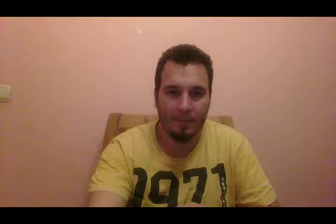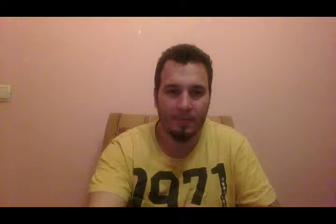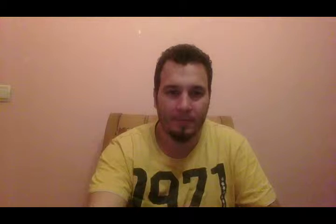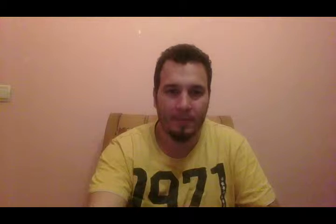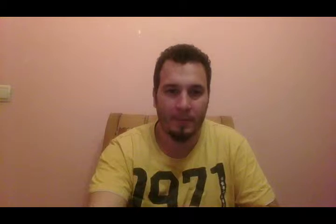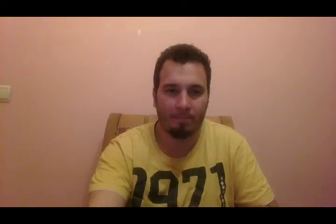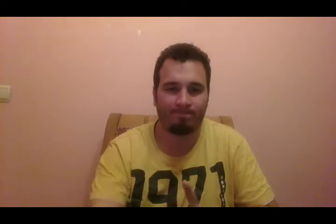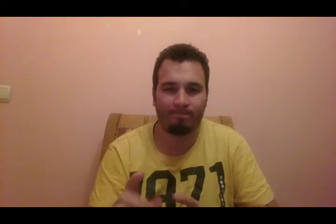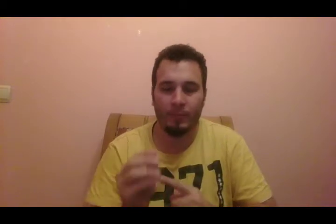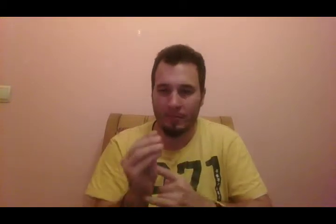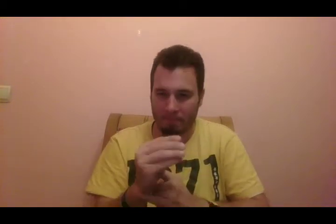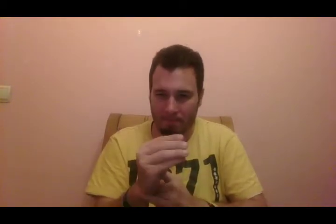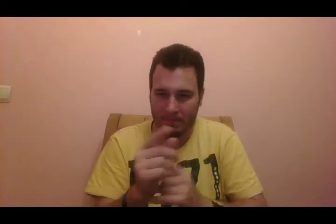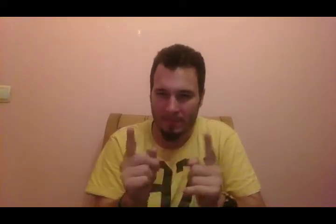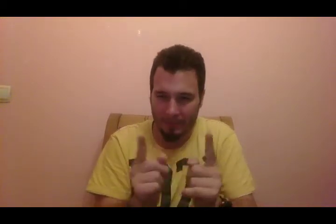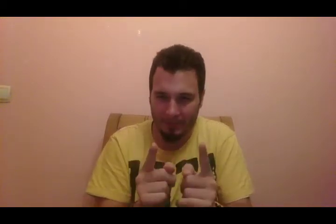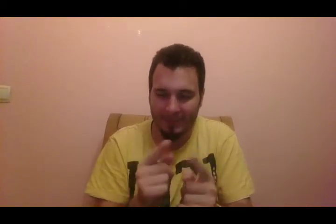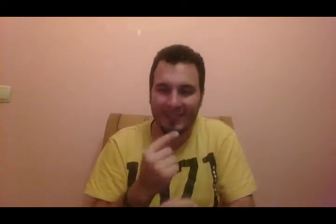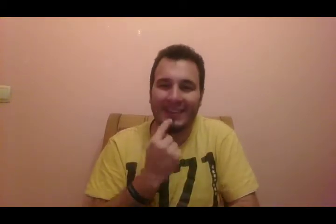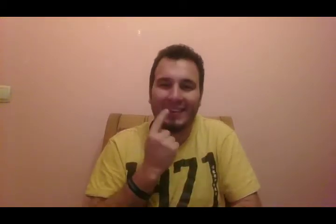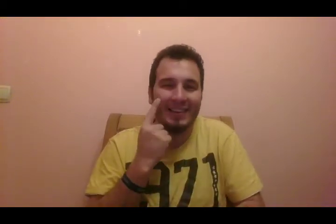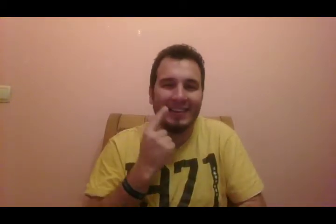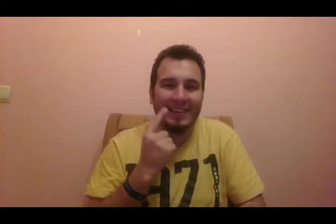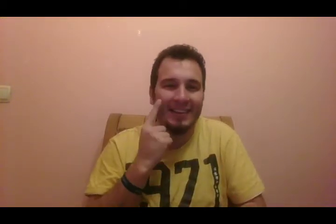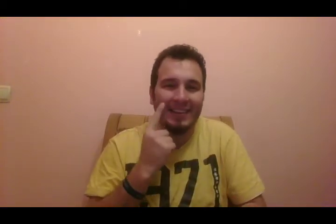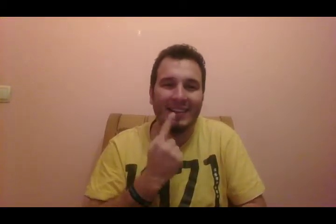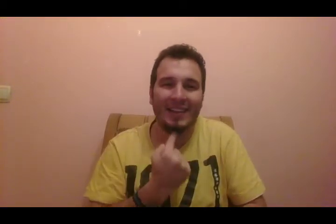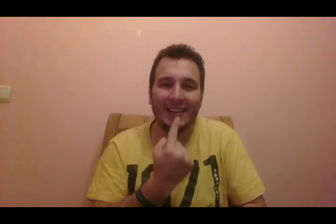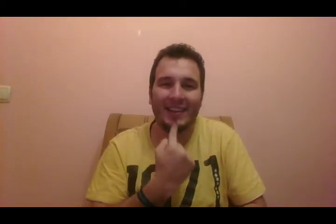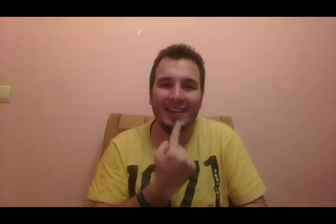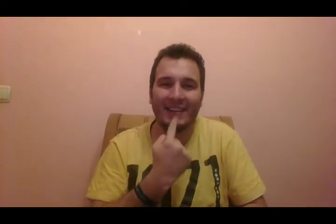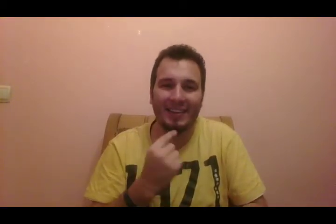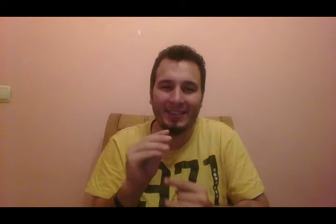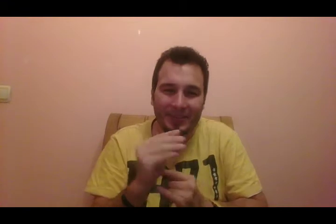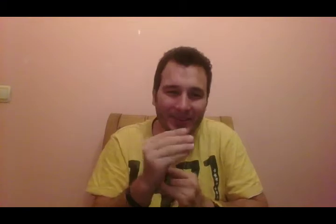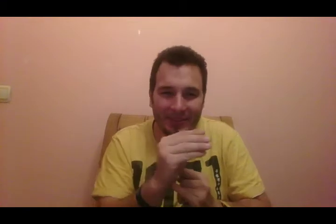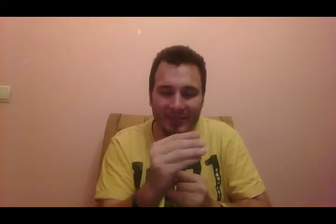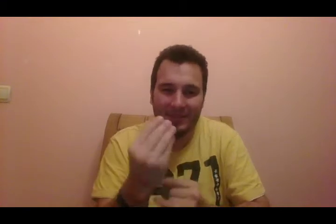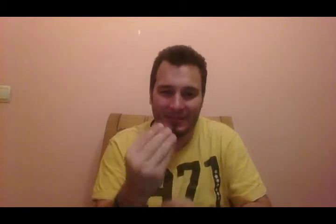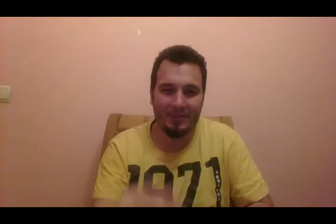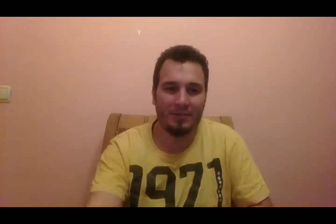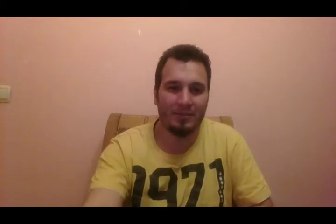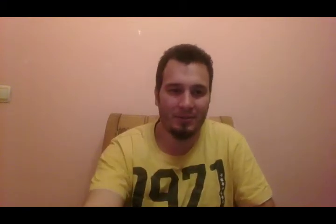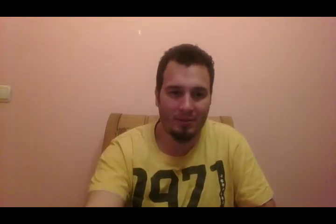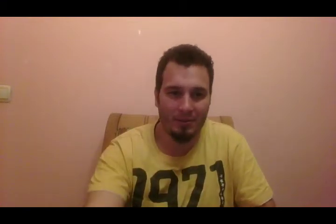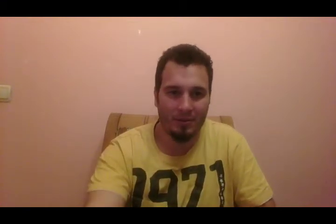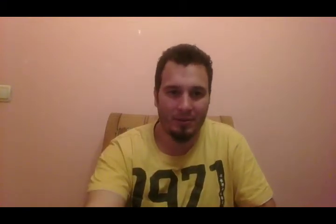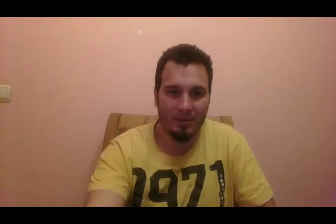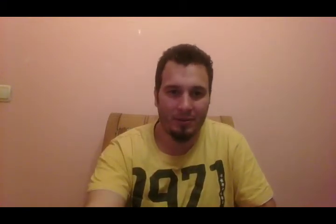mole